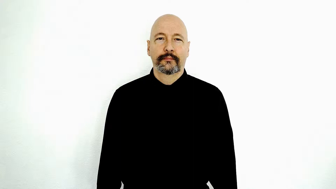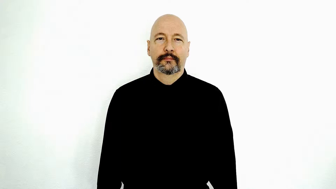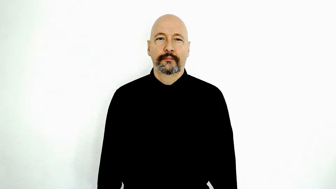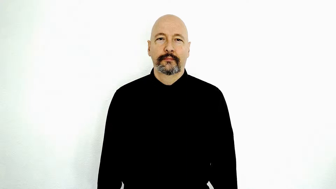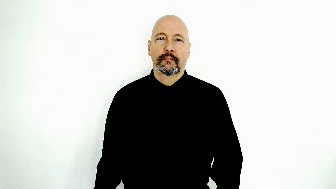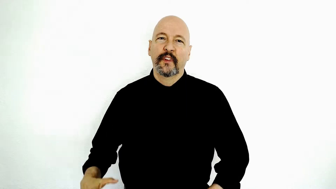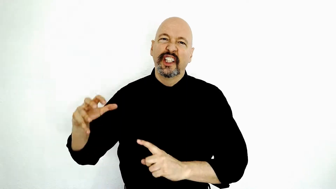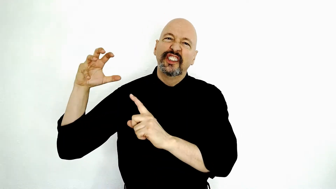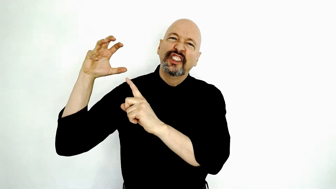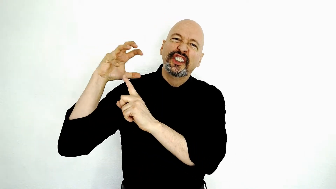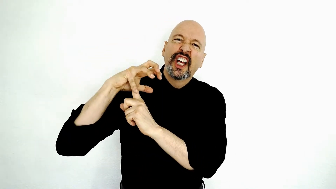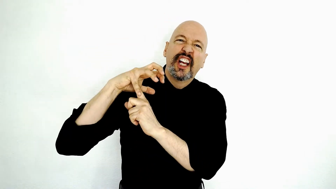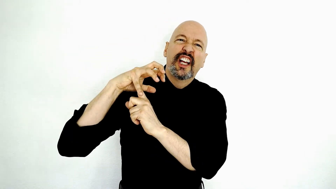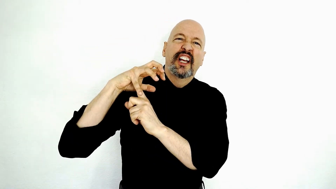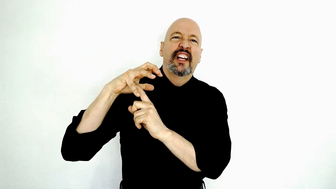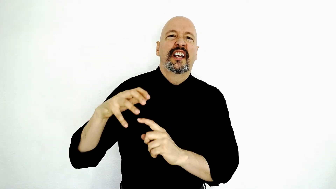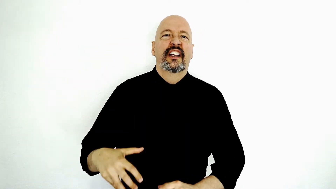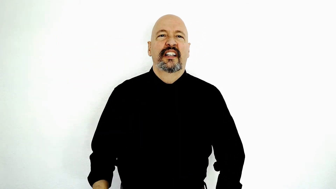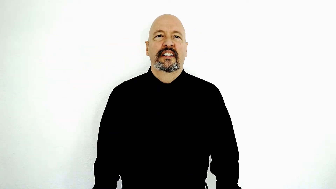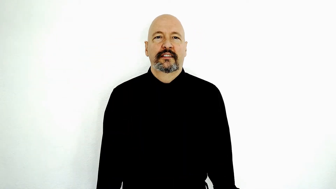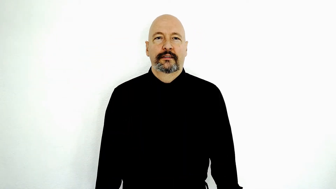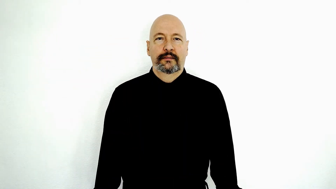CHAMPIONSHIP-[full-hand-version] / champion / champ